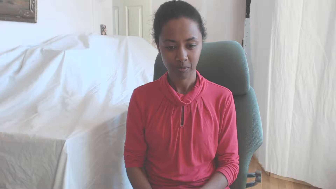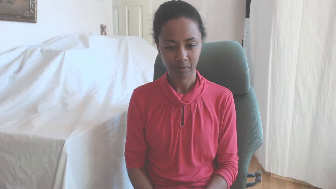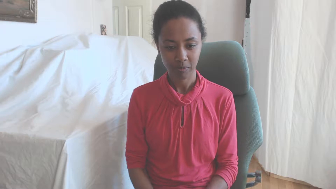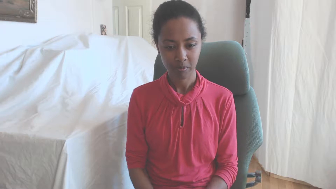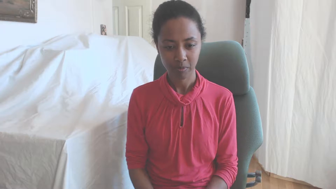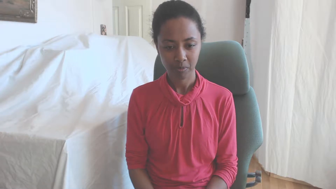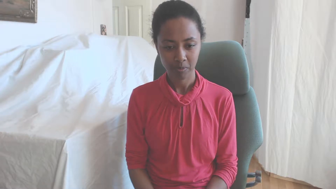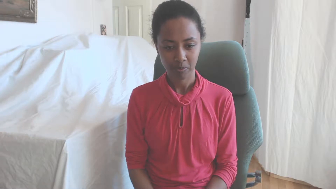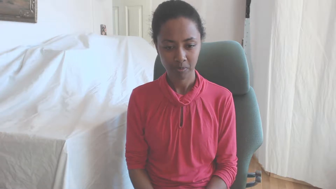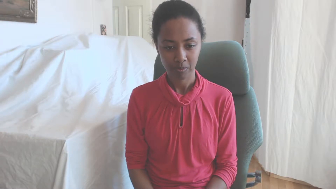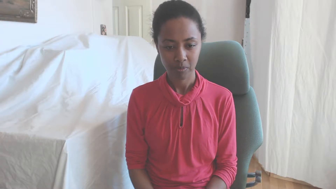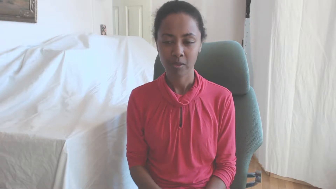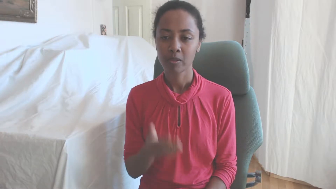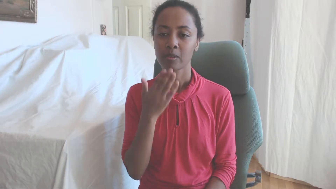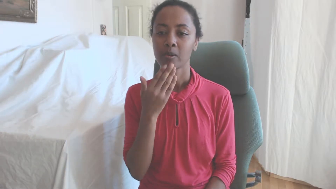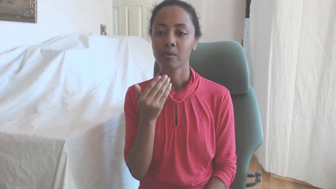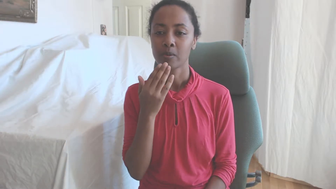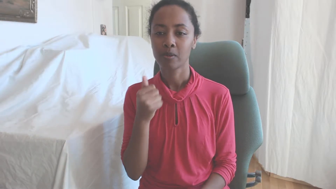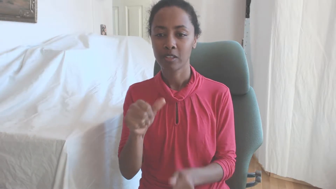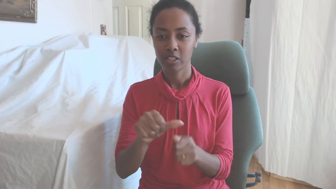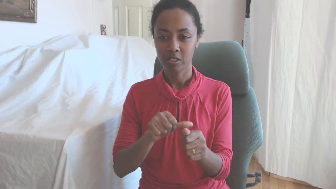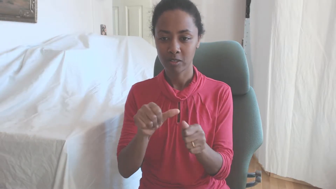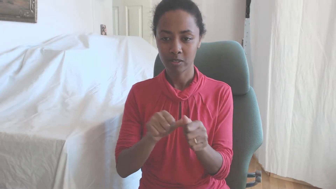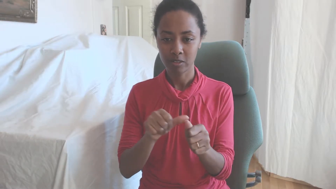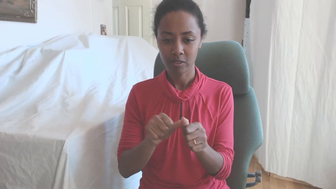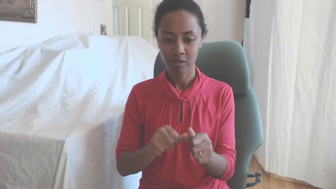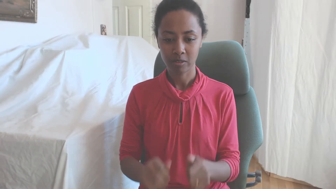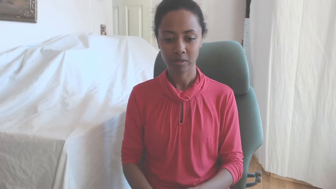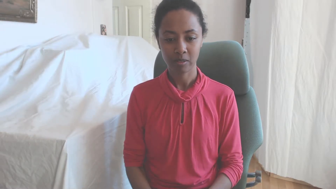sweetpotato